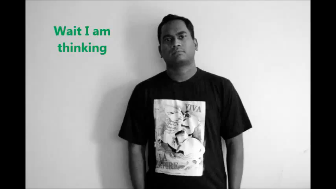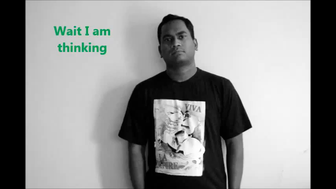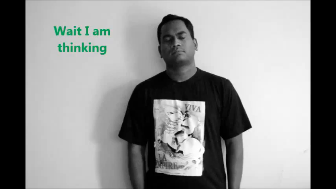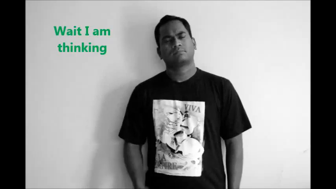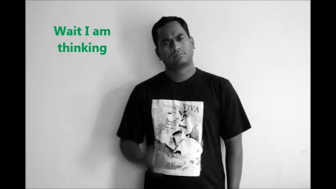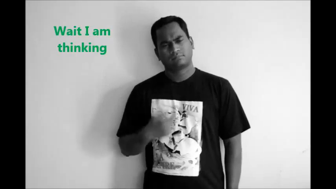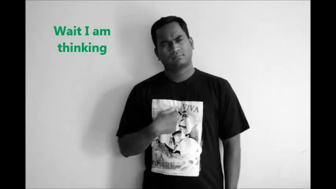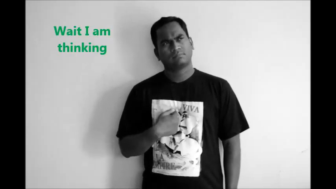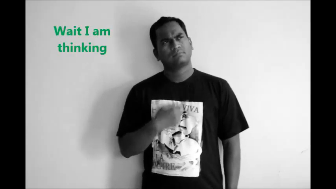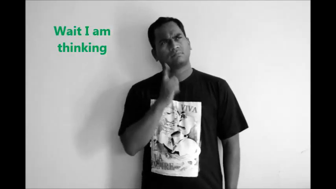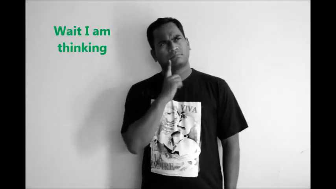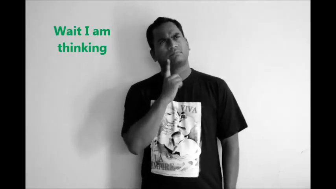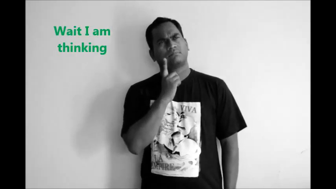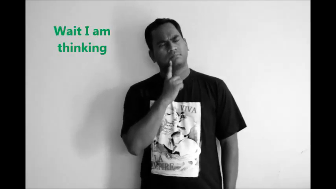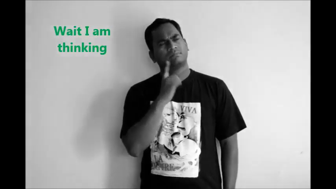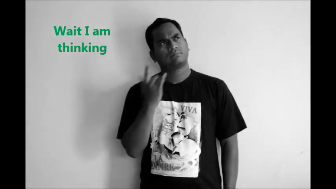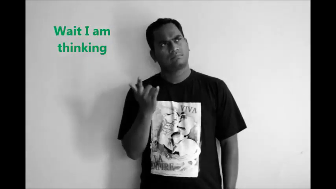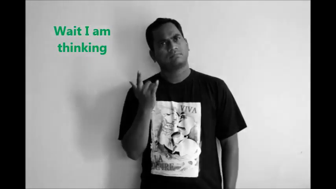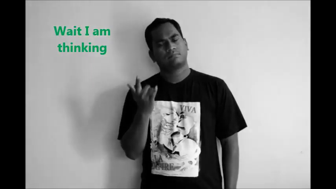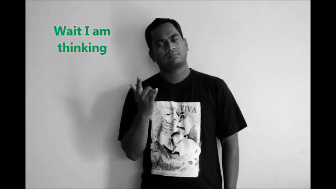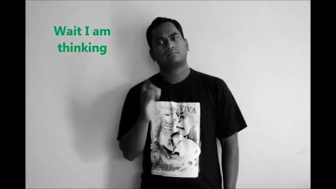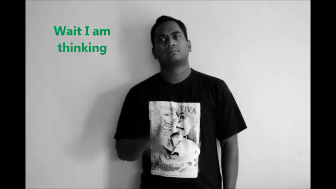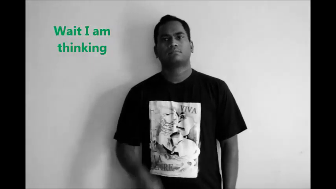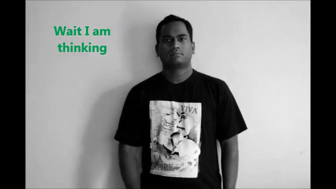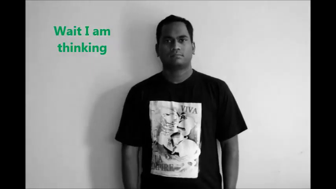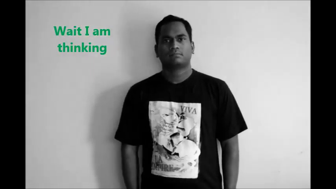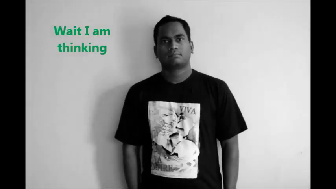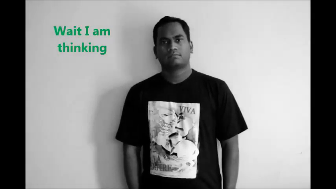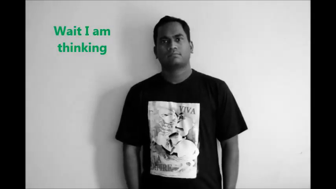Wait i am thinking